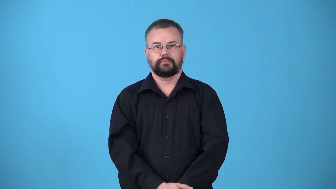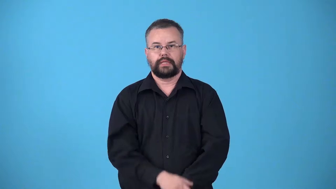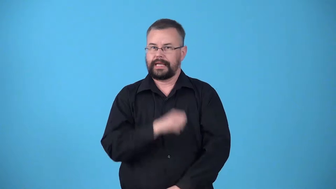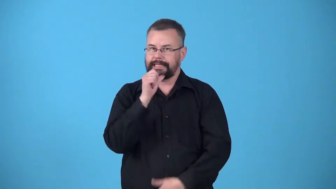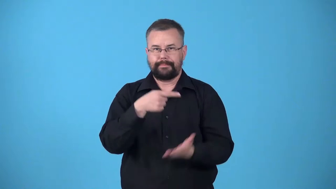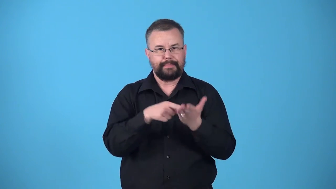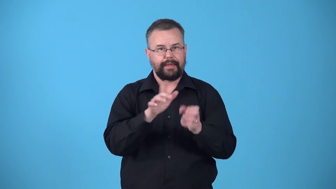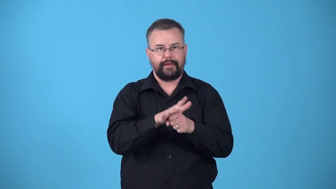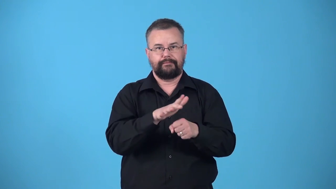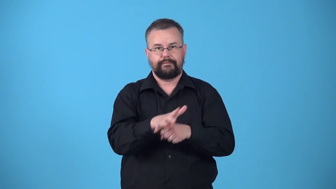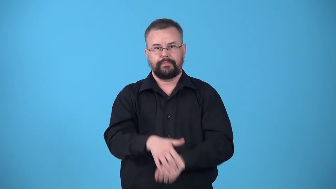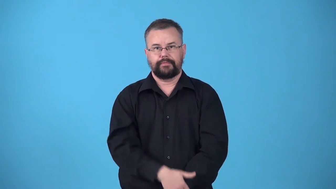underpay